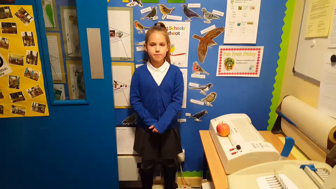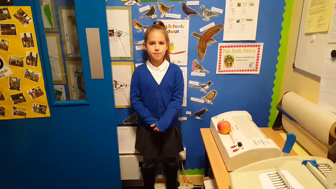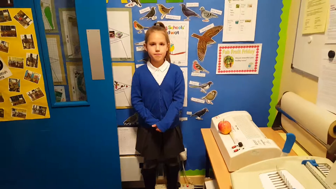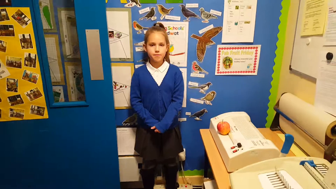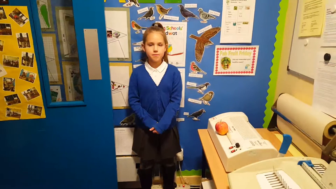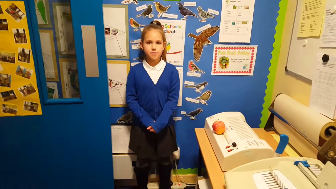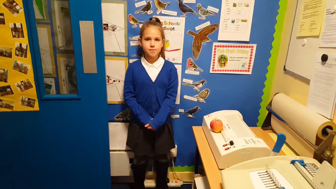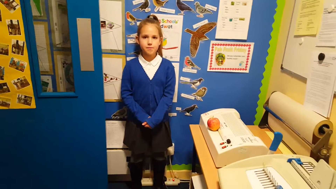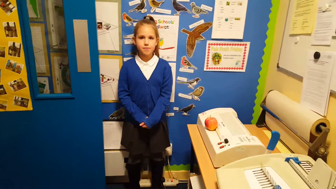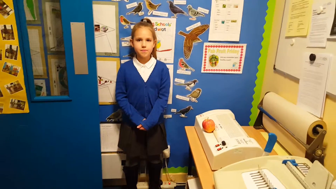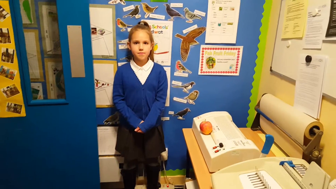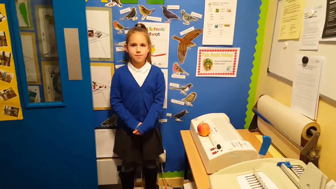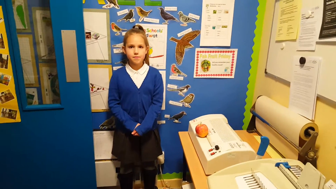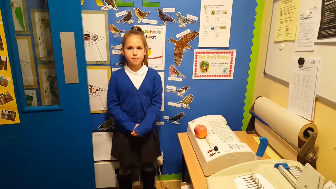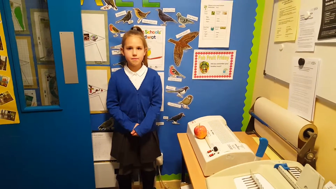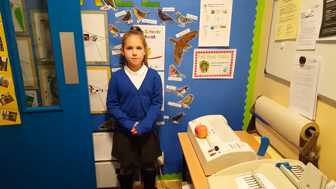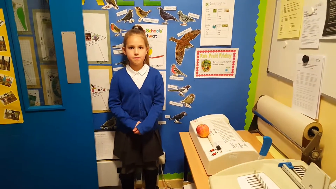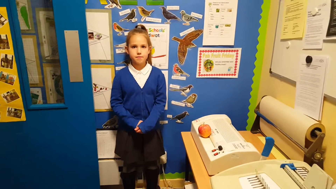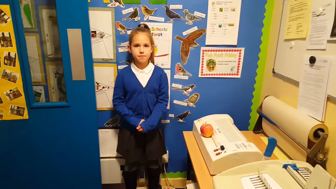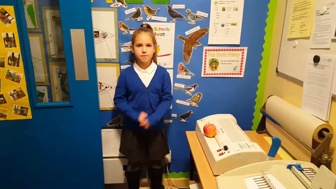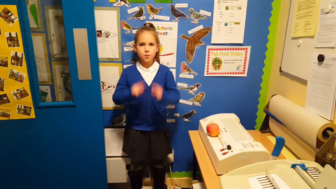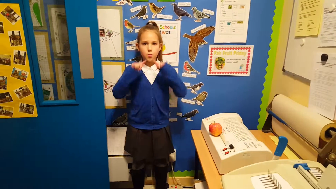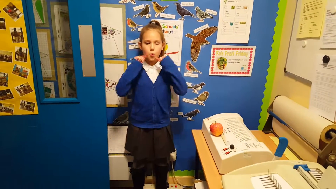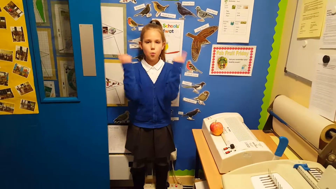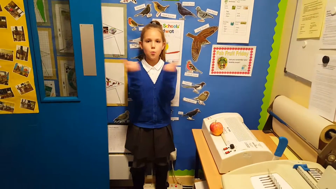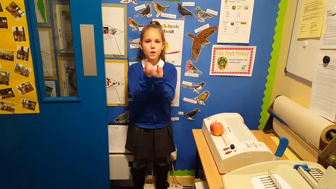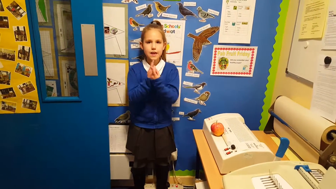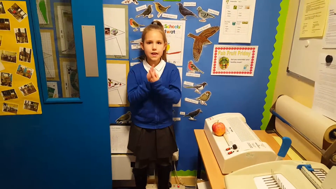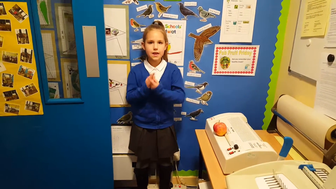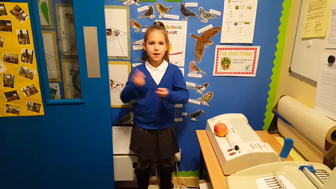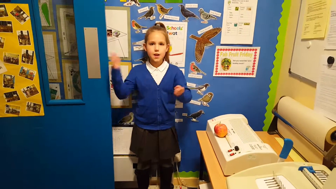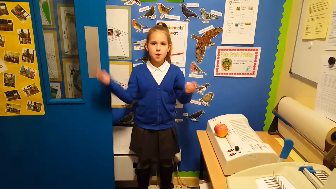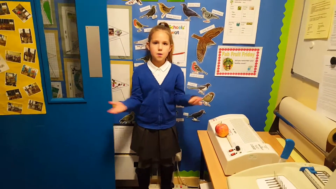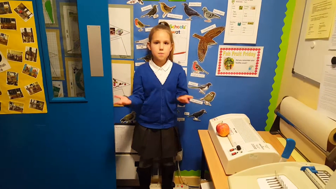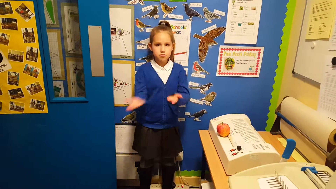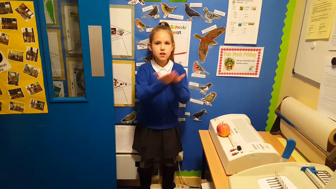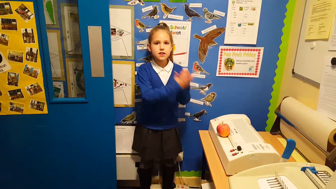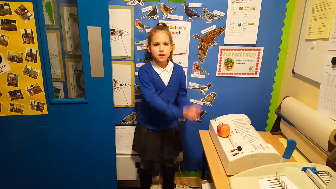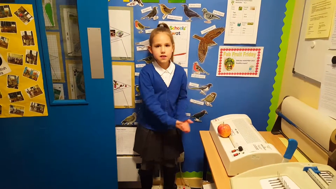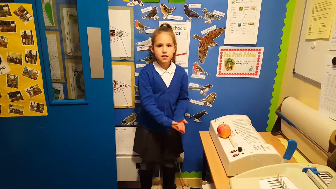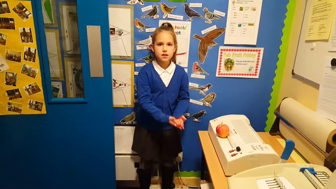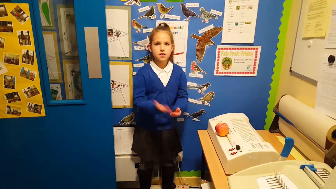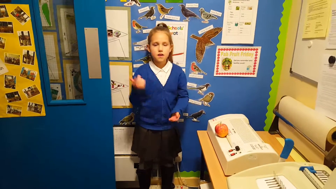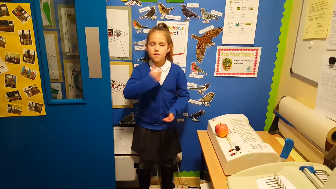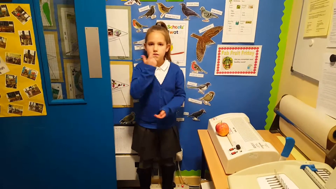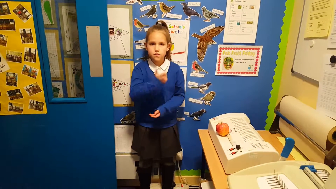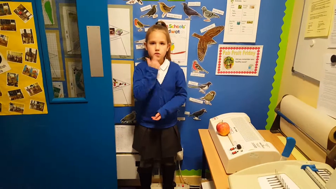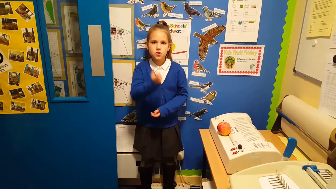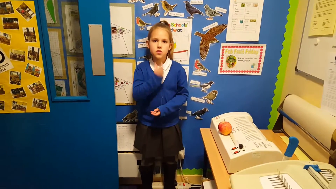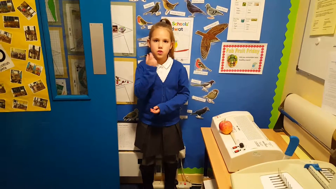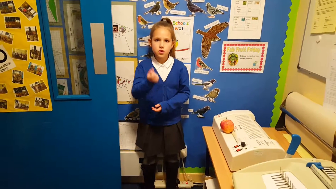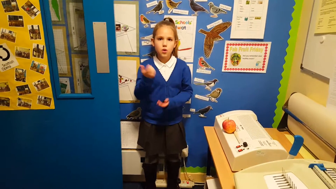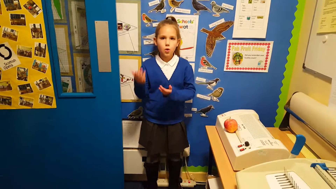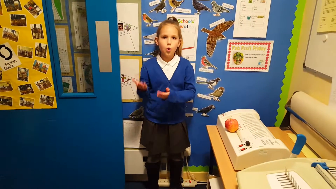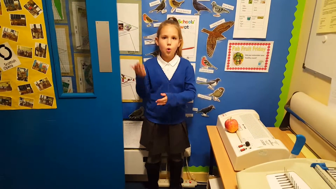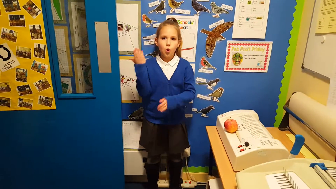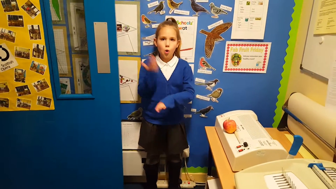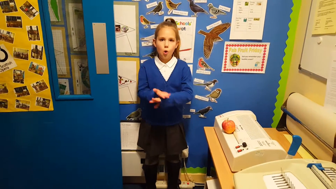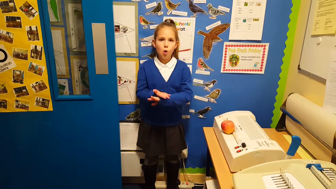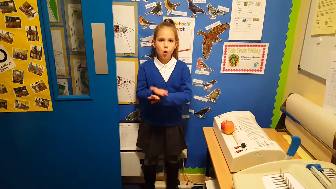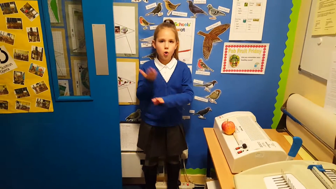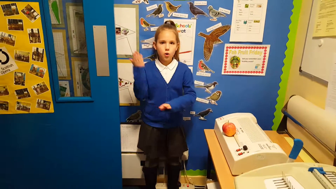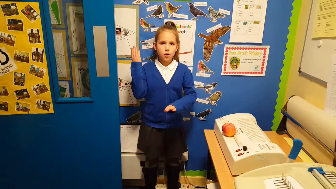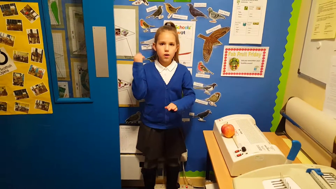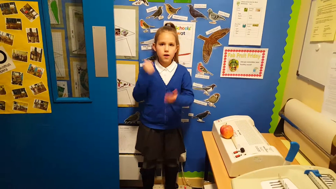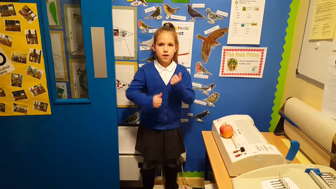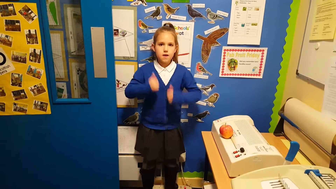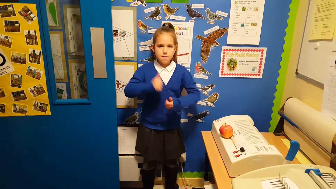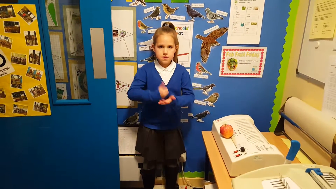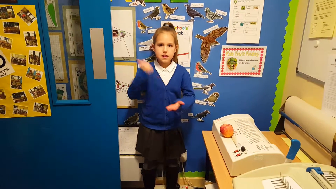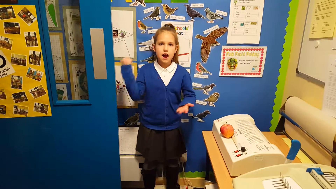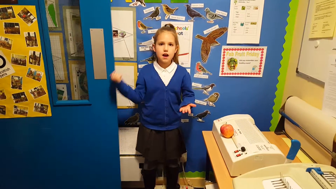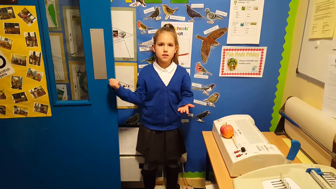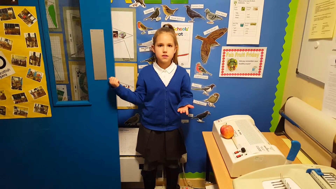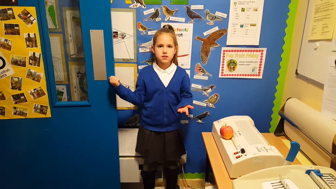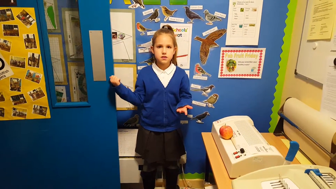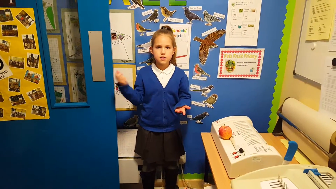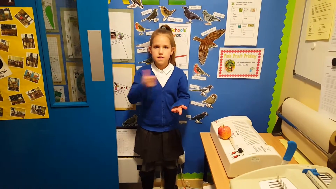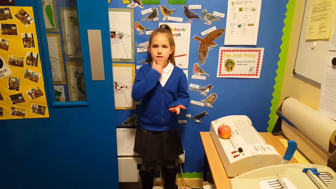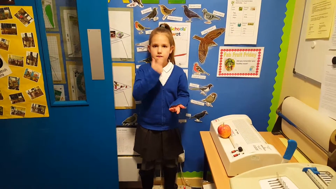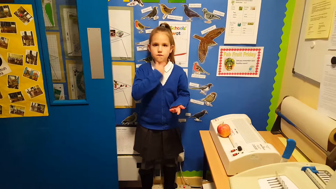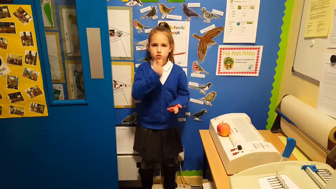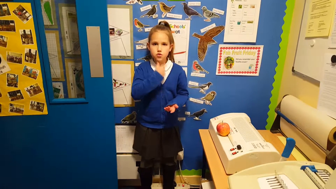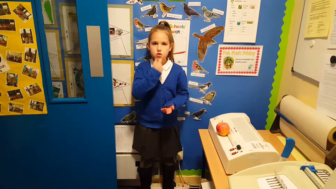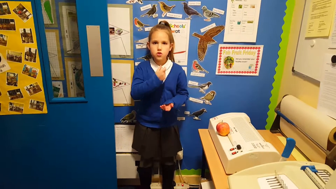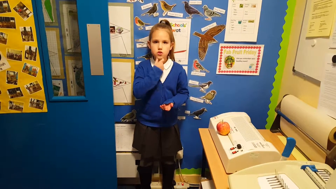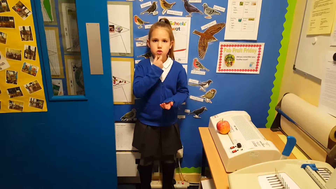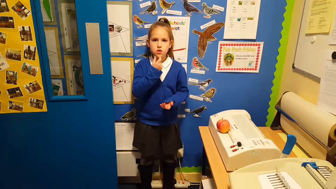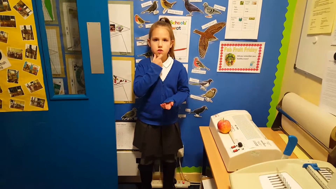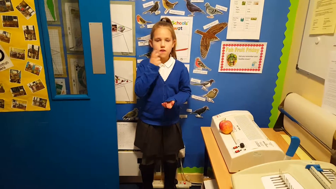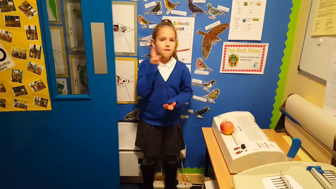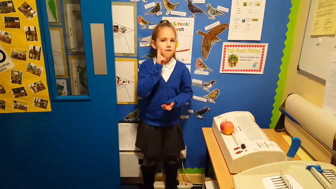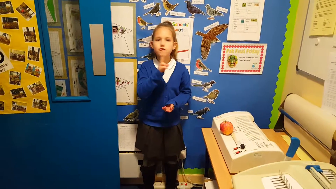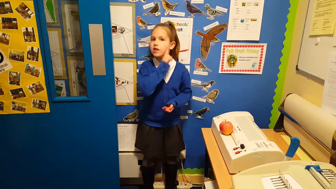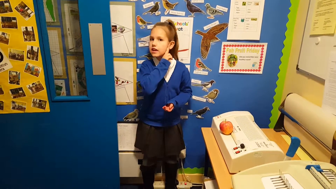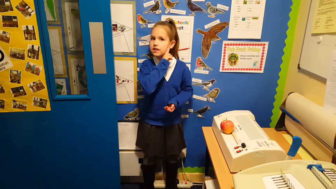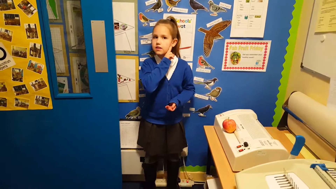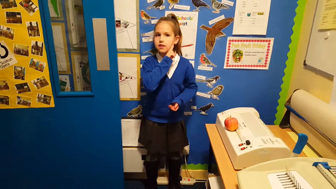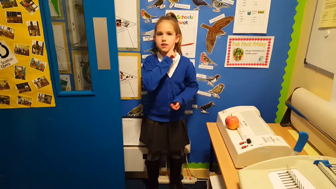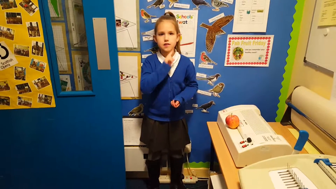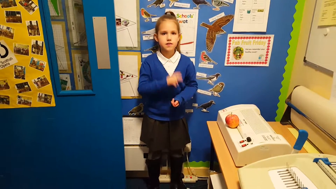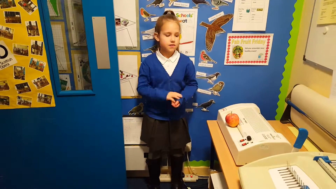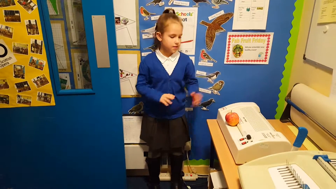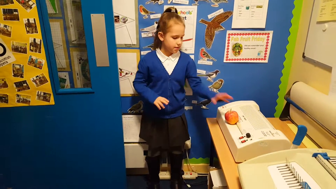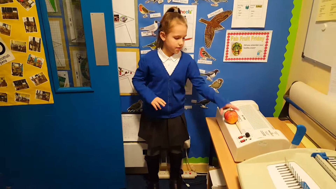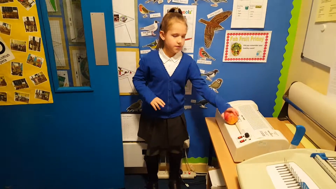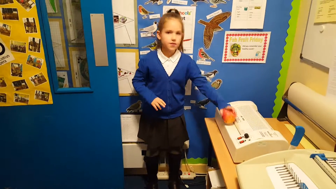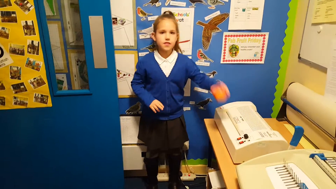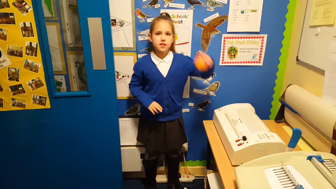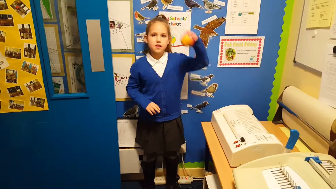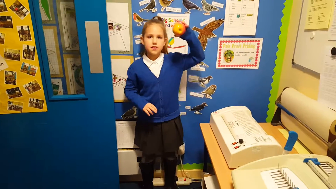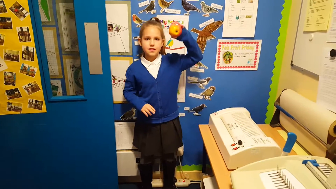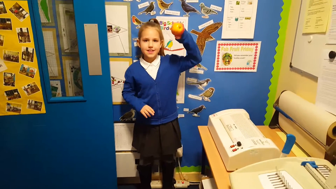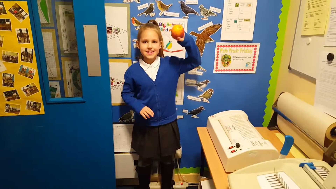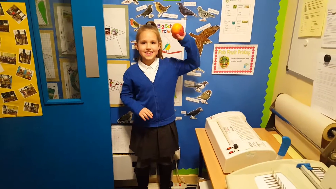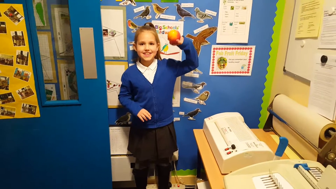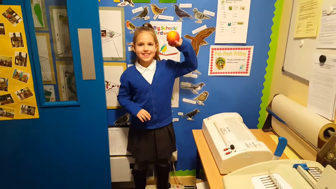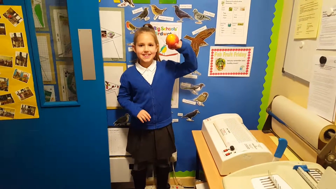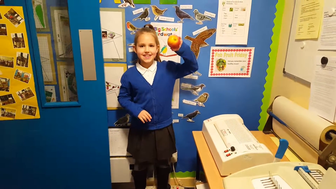we bring fruit every fab bruit friday